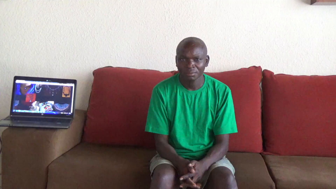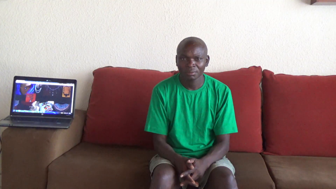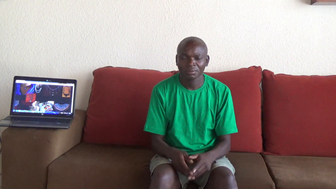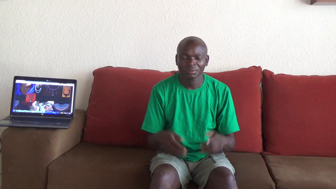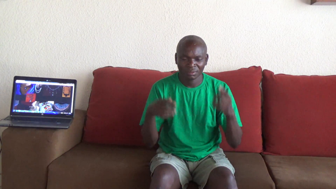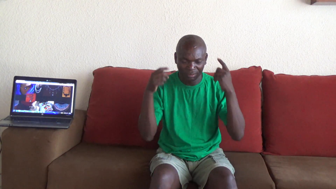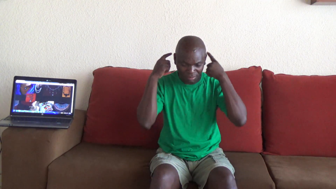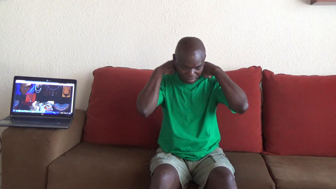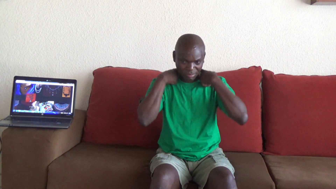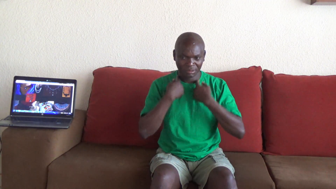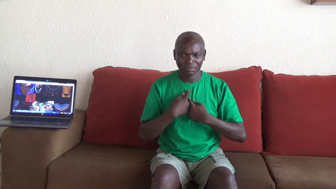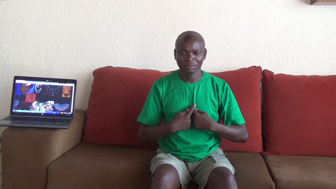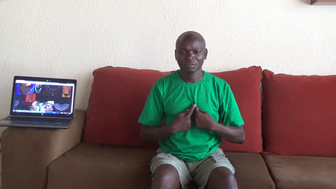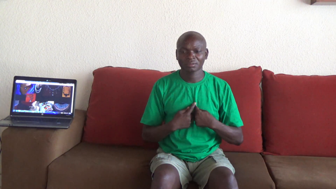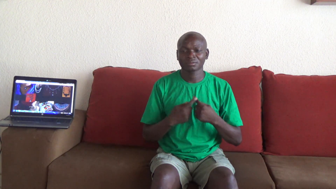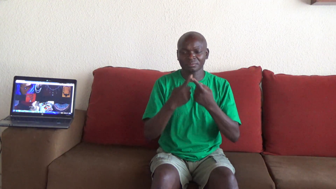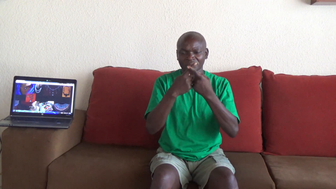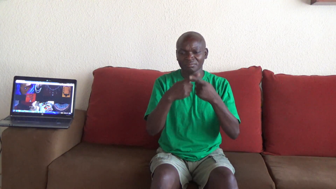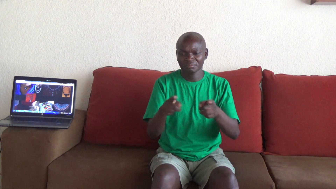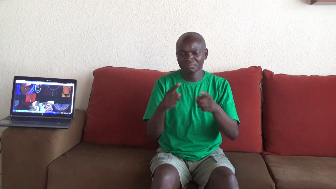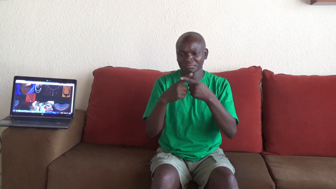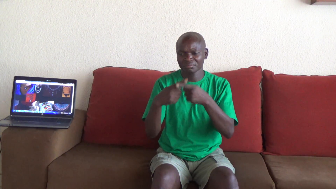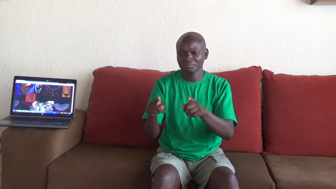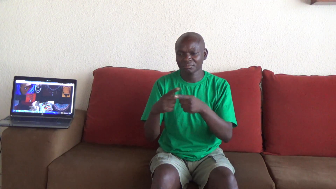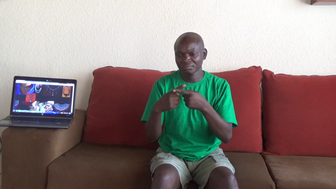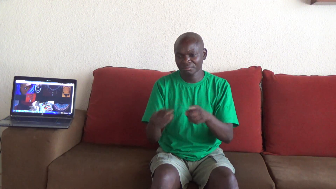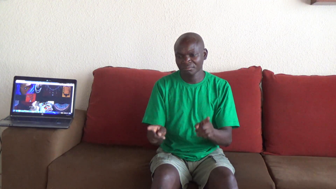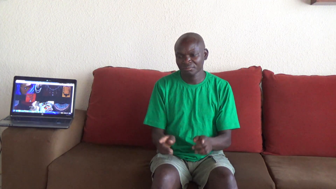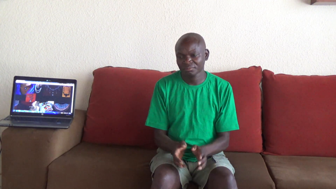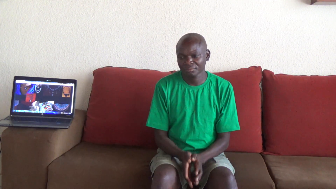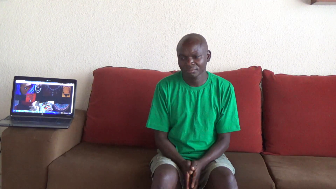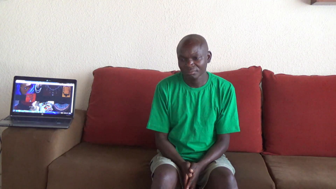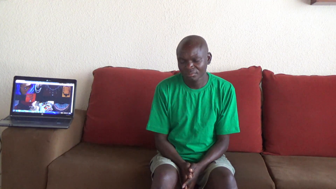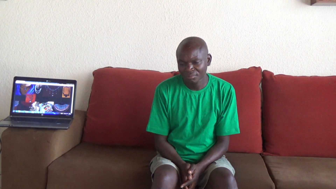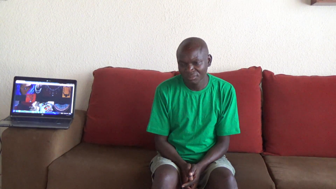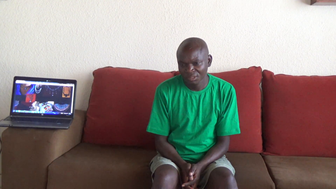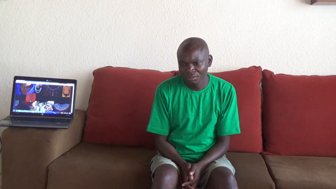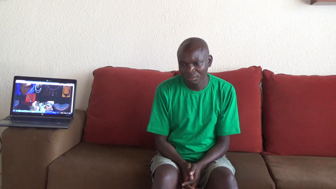necklace